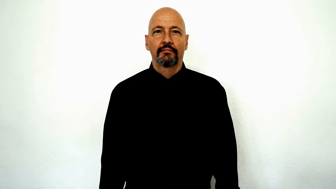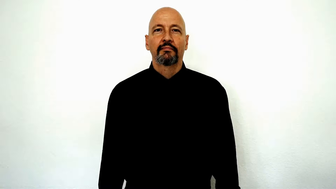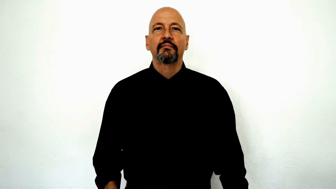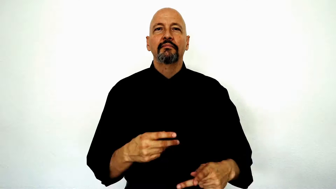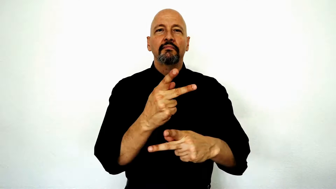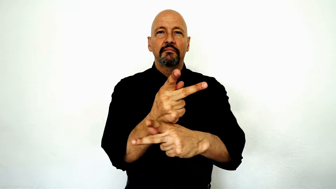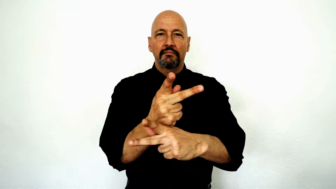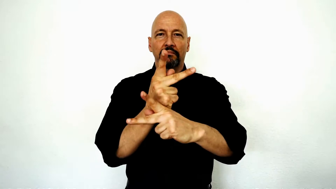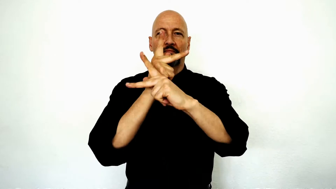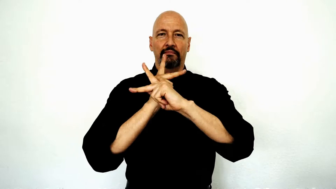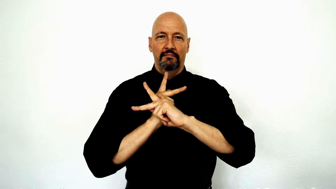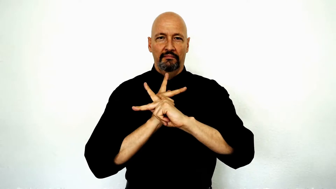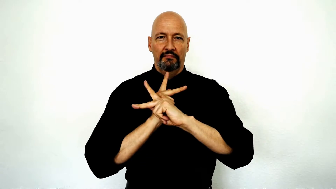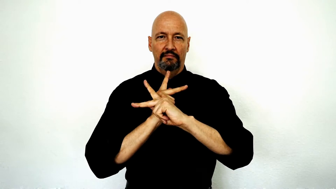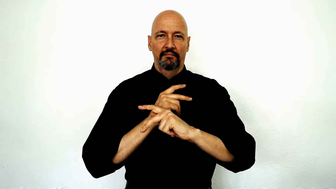loan you, loan me